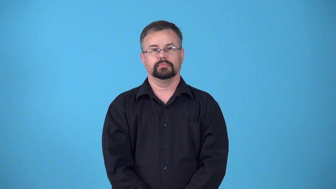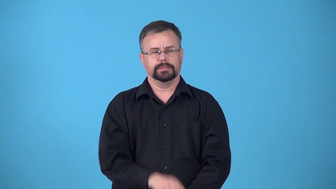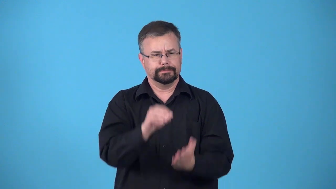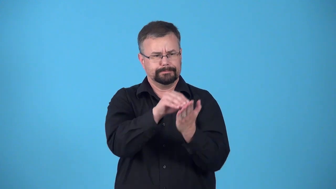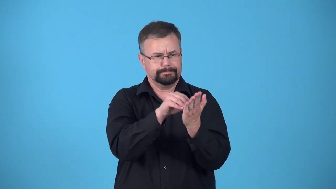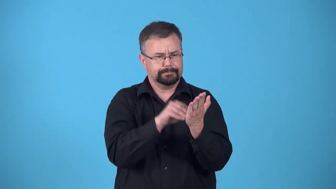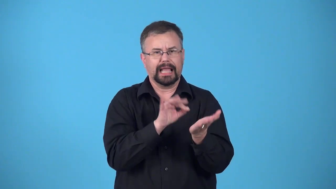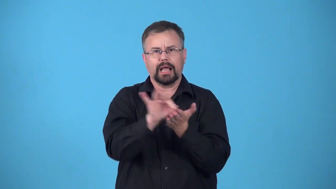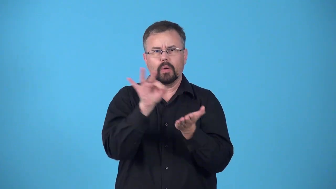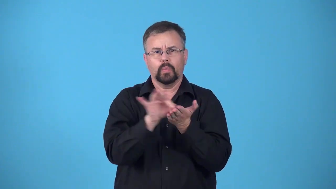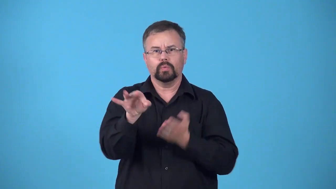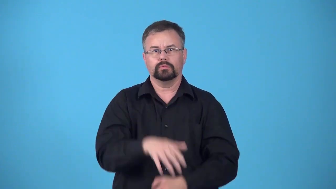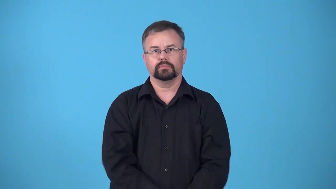keep score